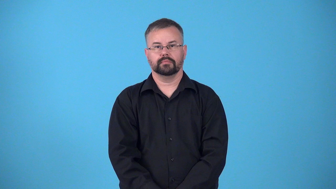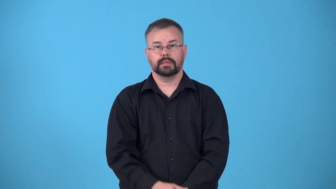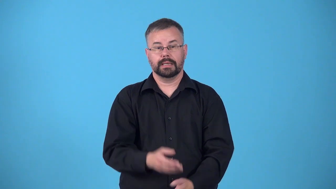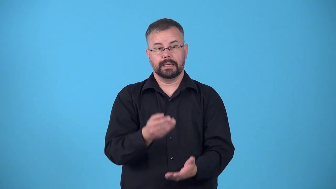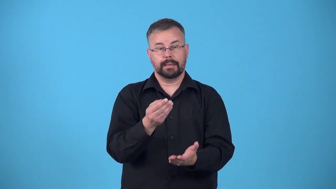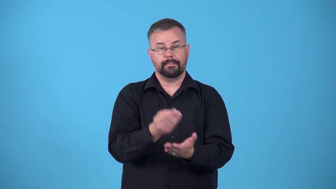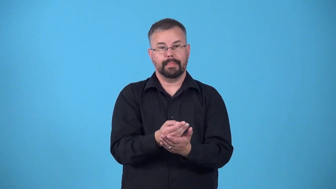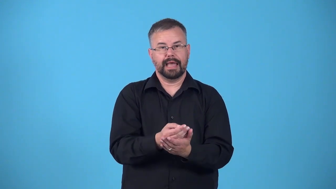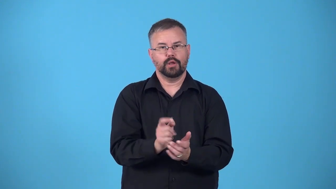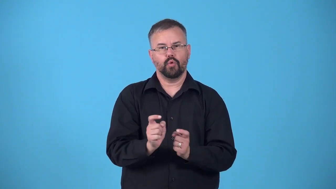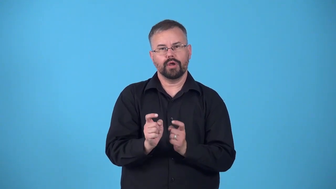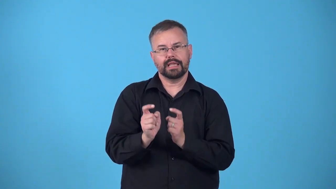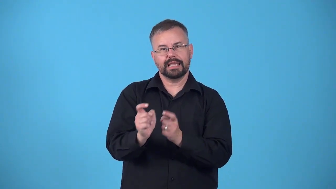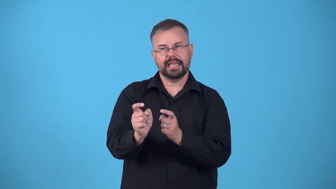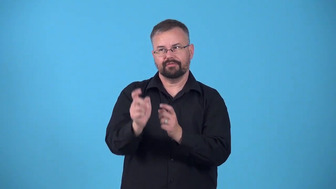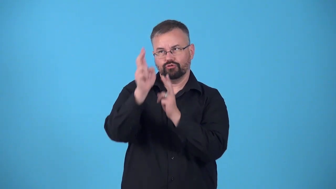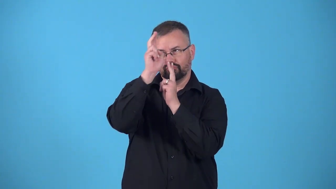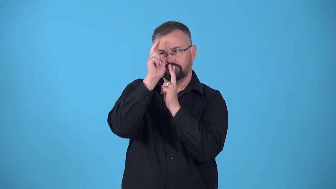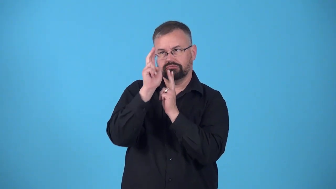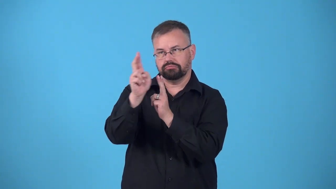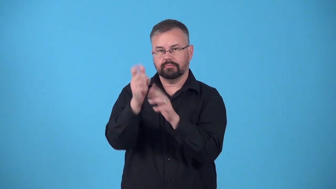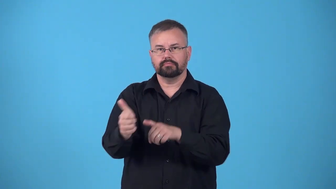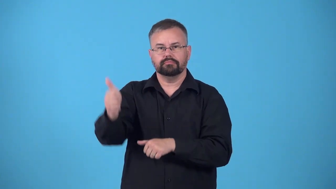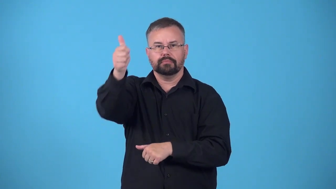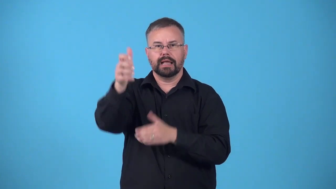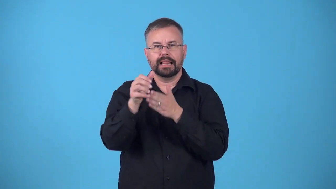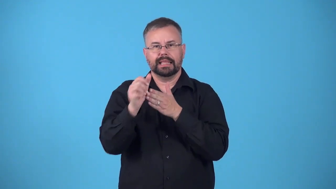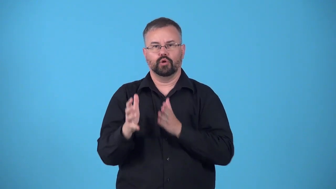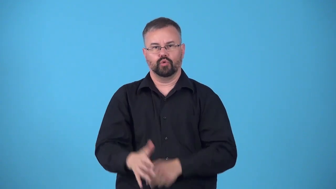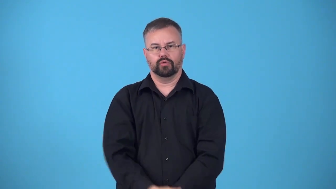tribute